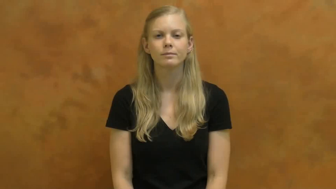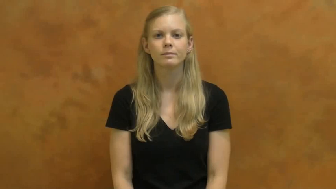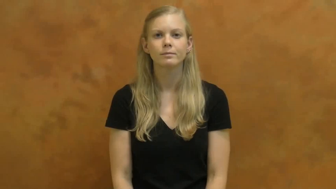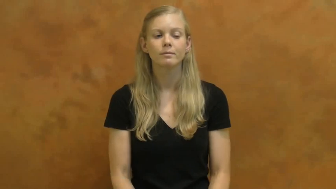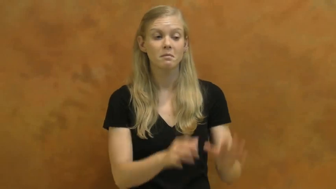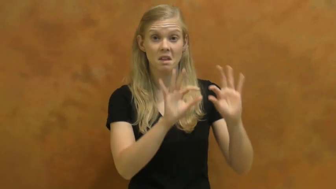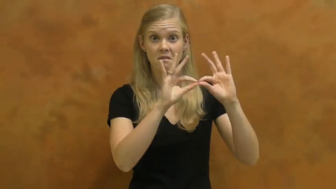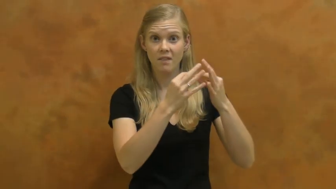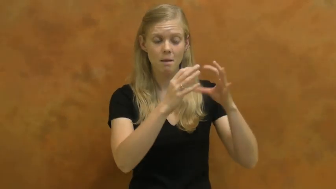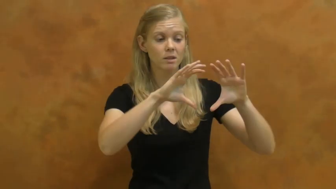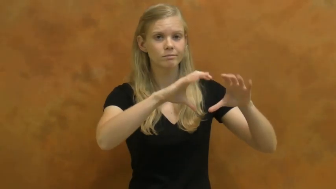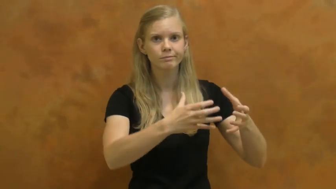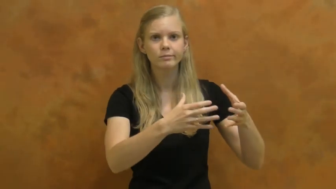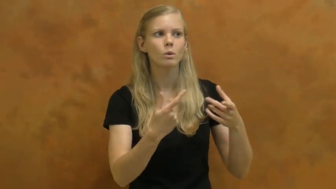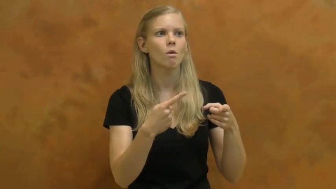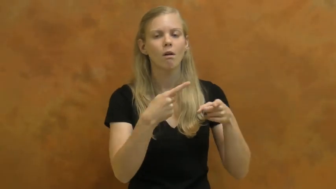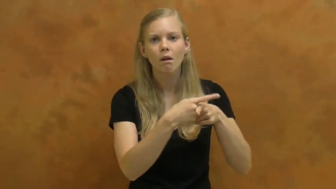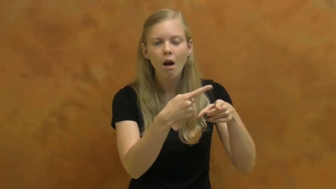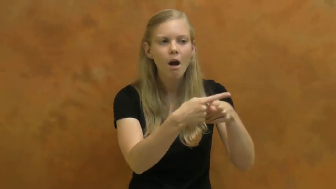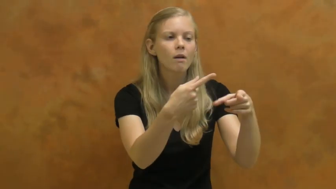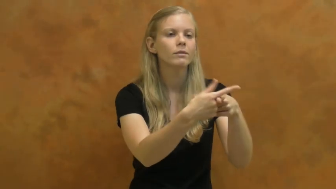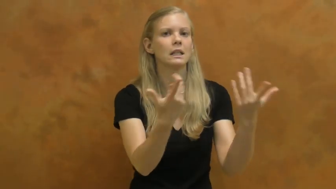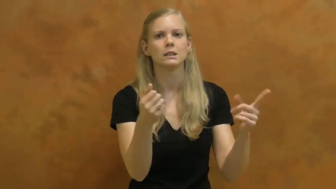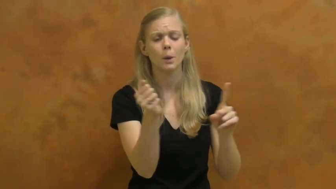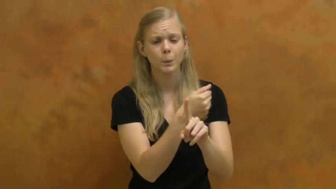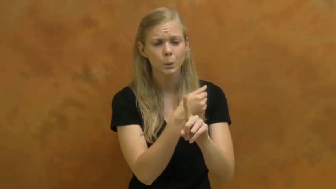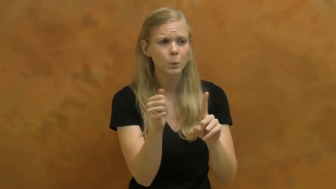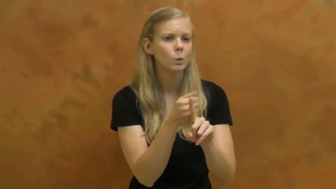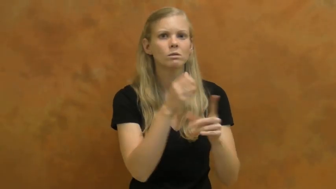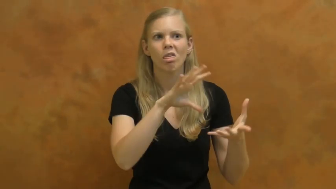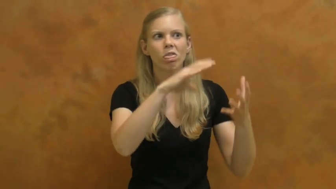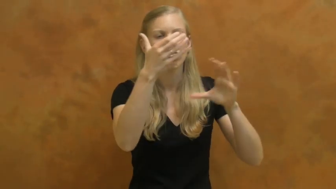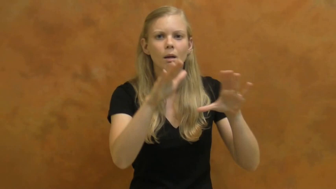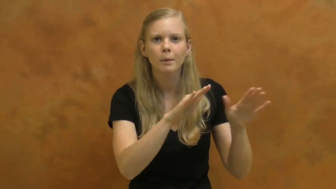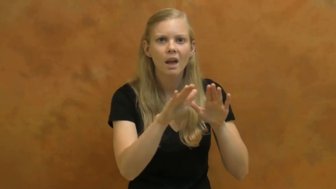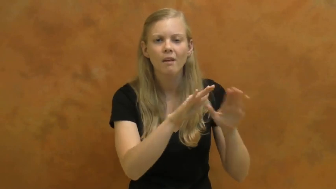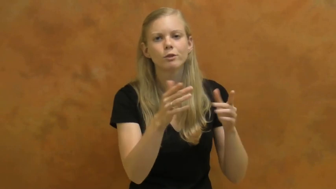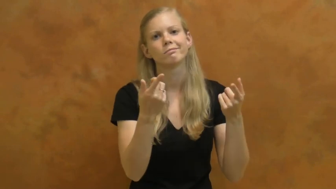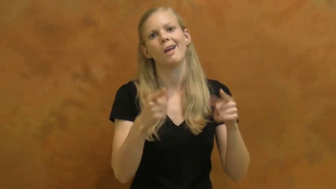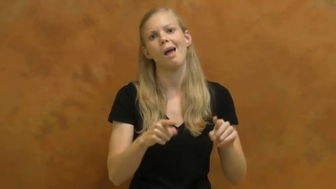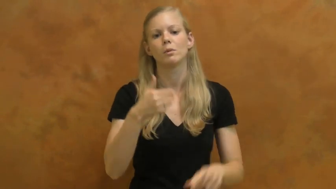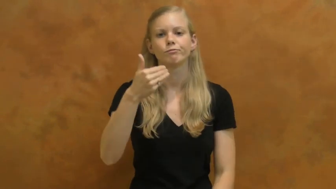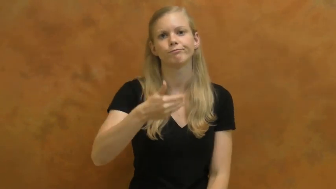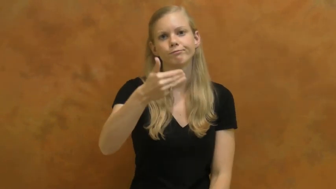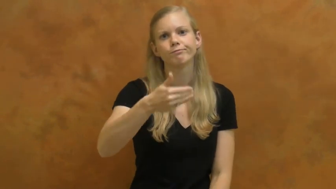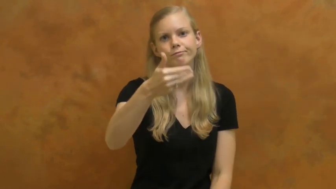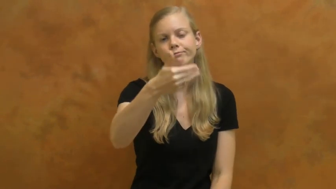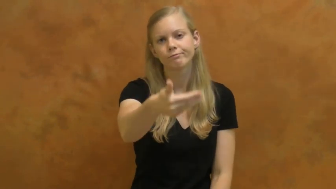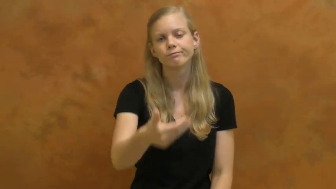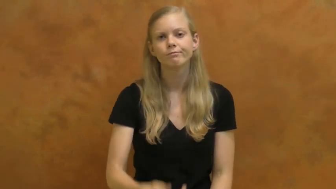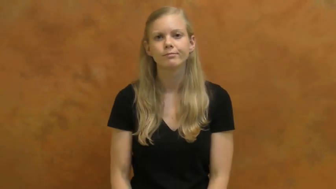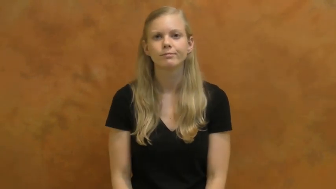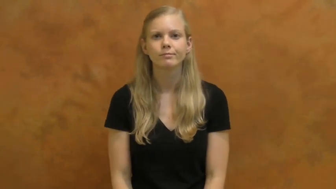dysfunctional family